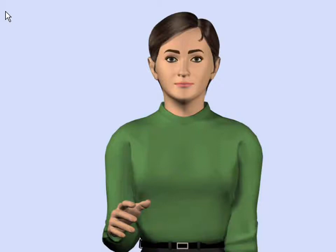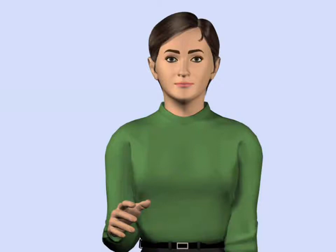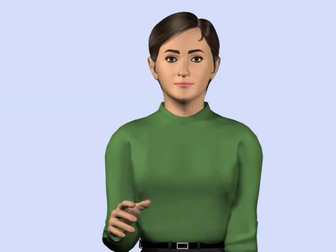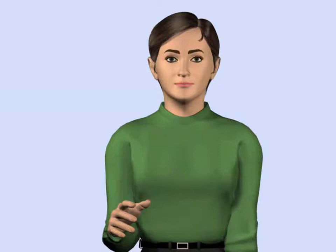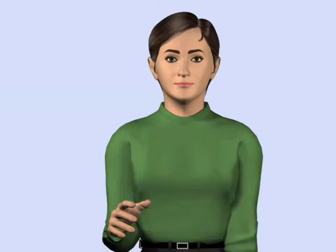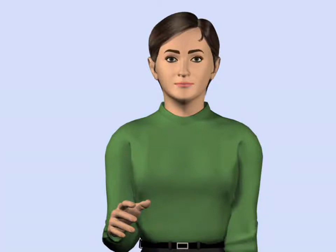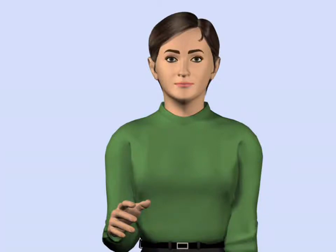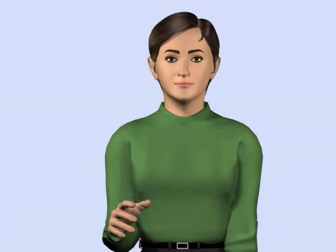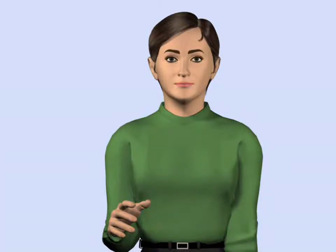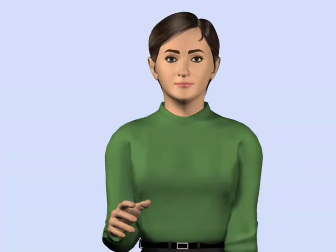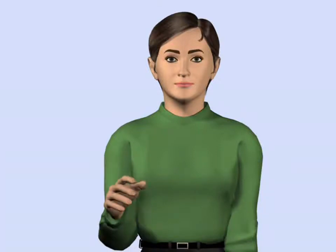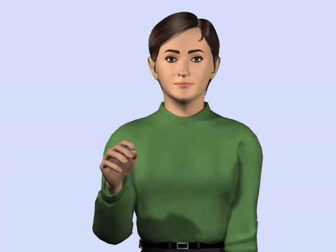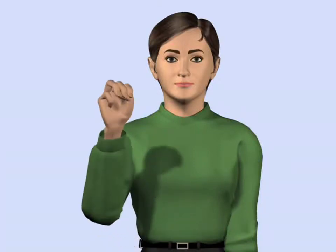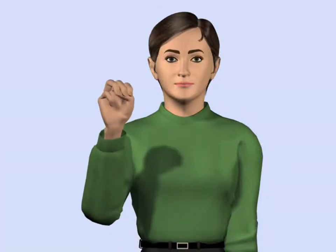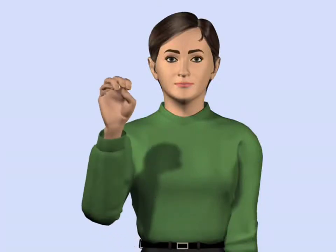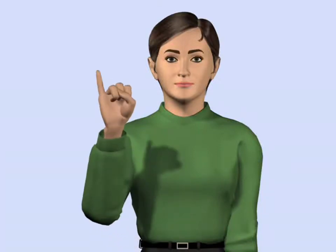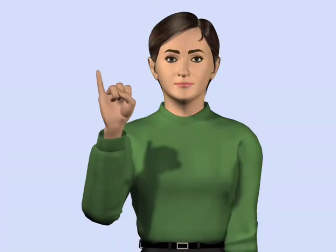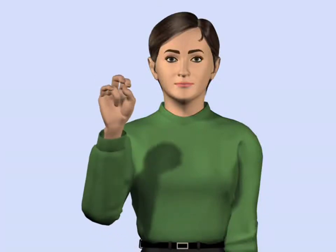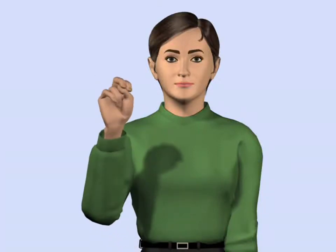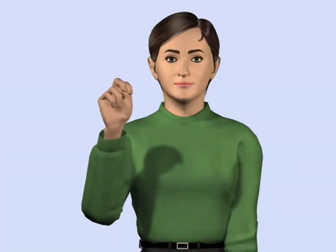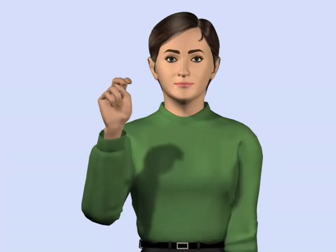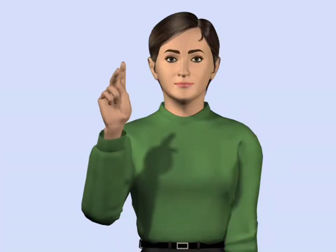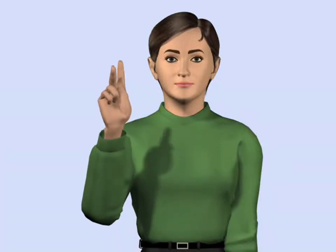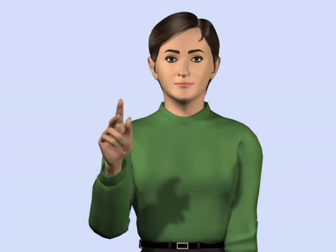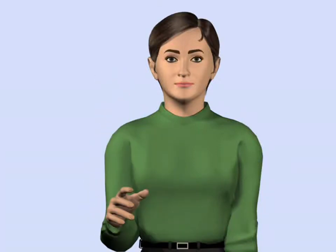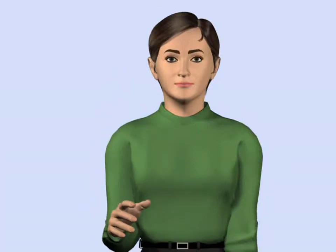mink